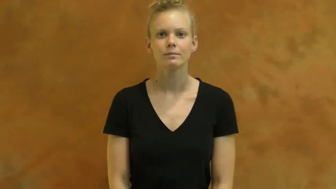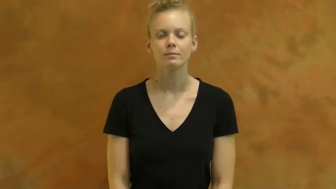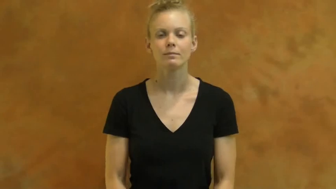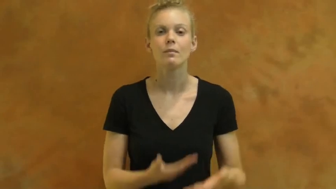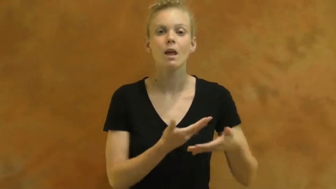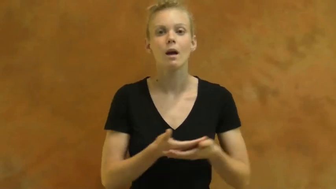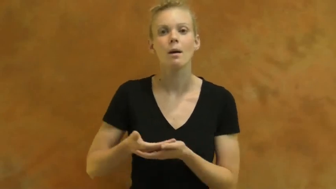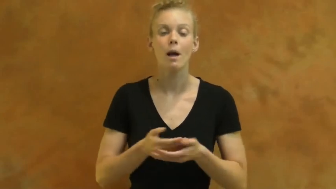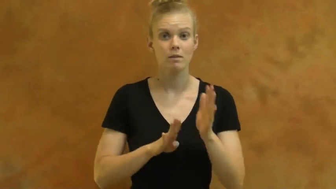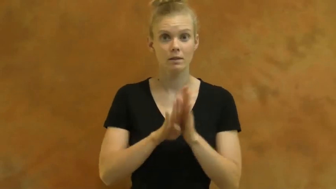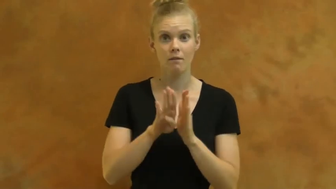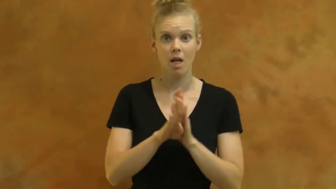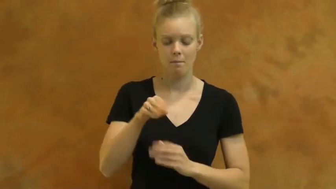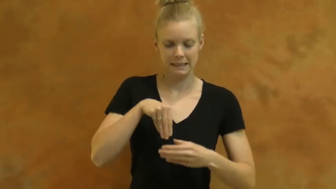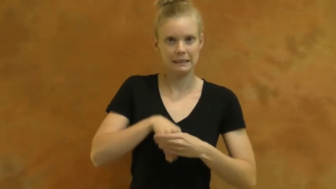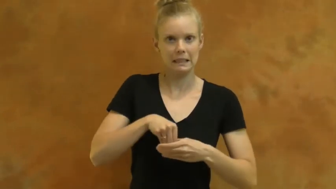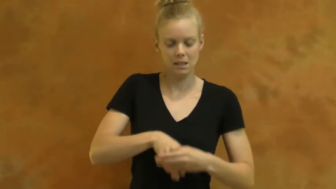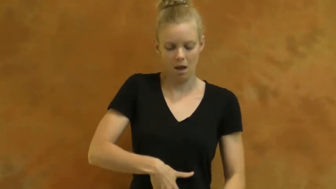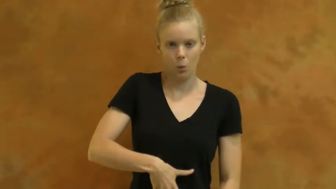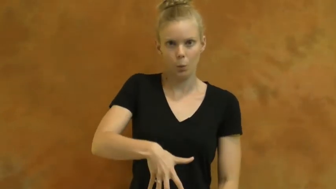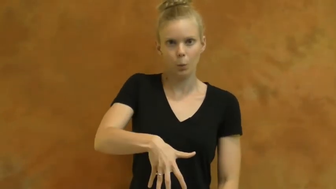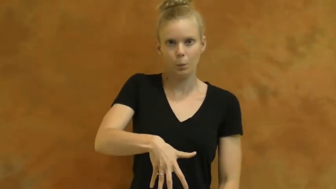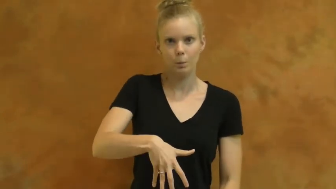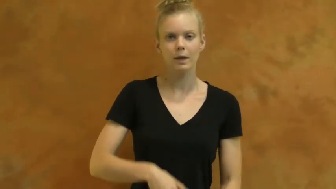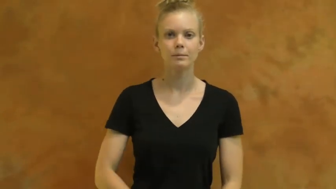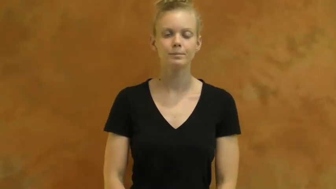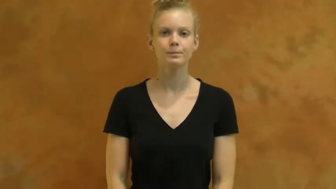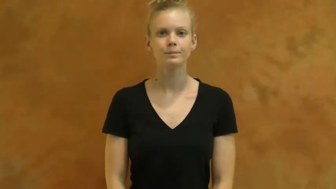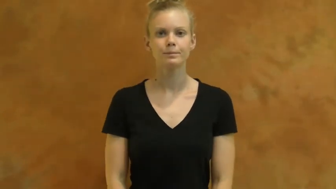pregnancy